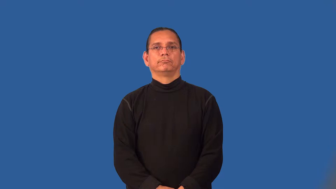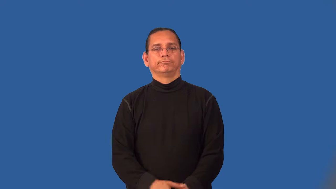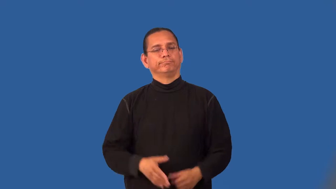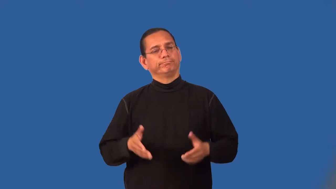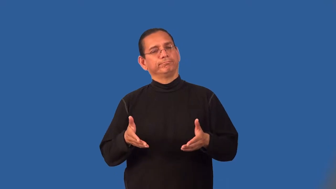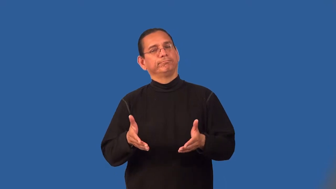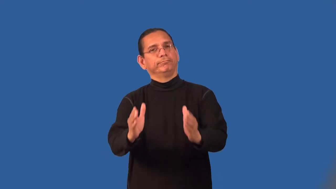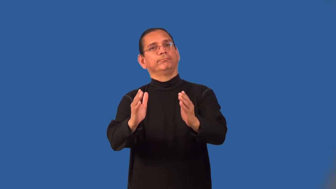legitimize